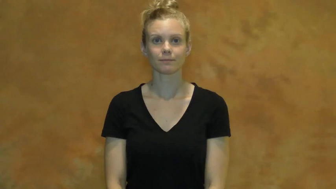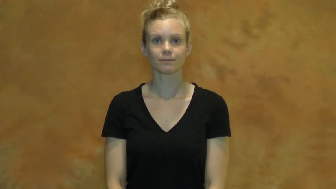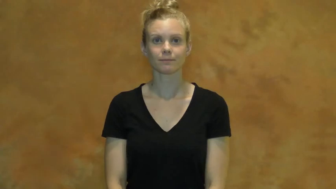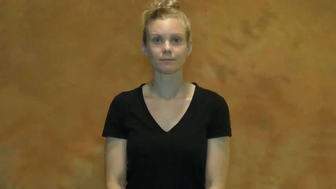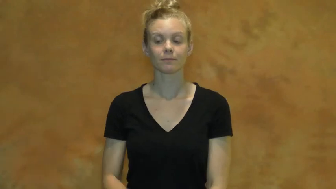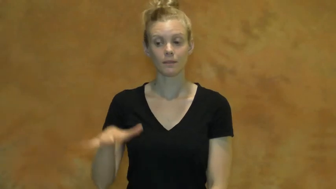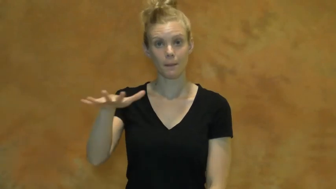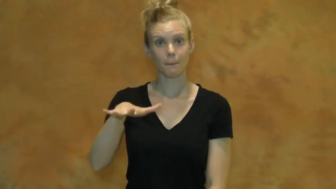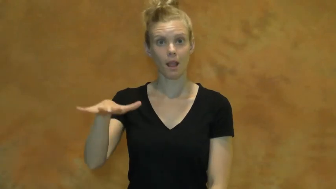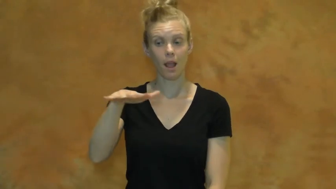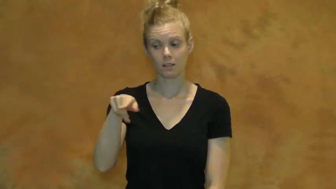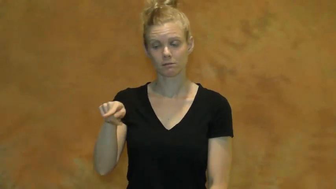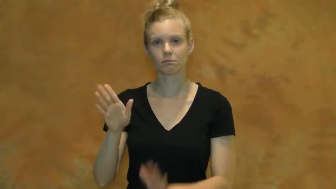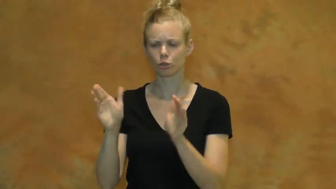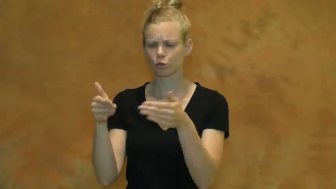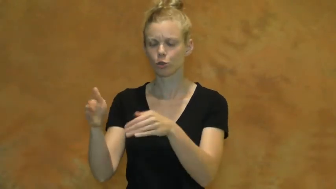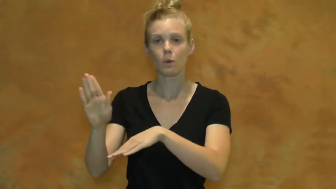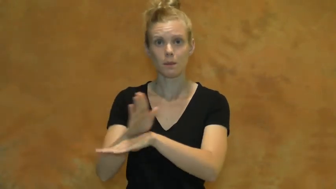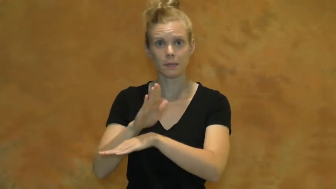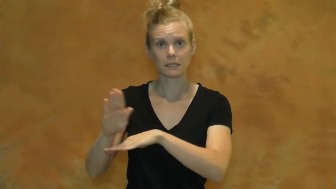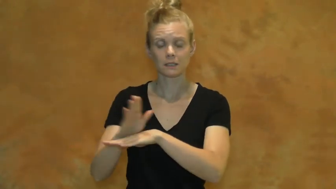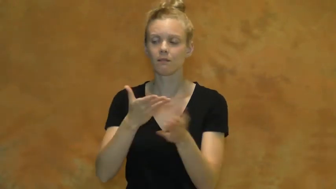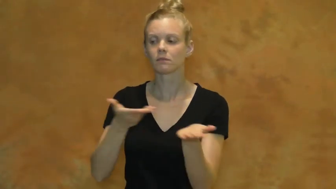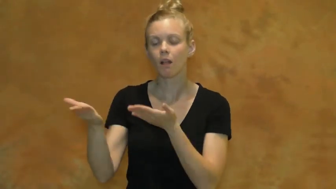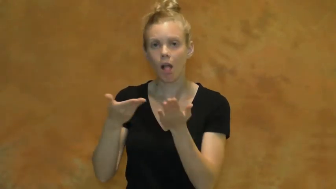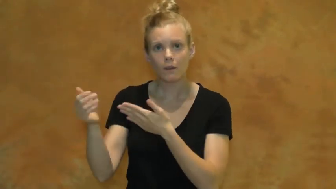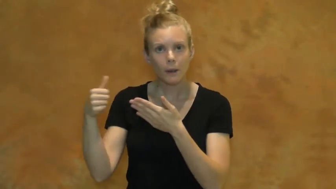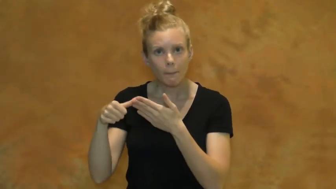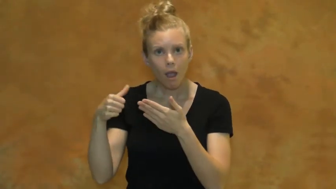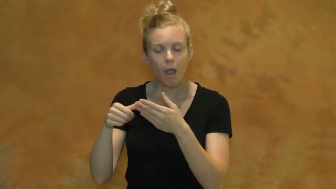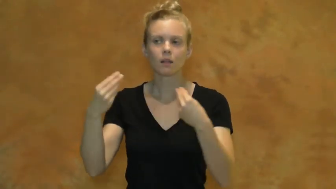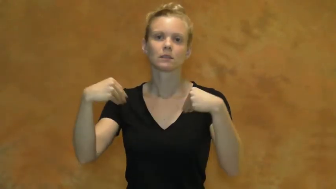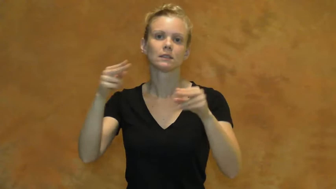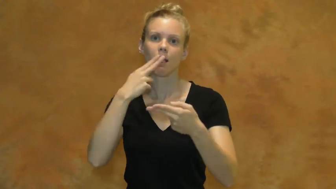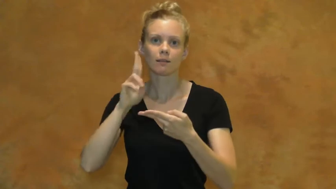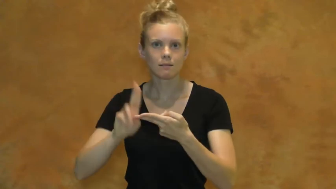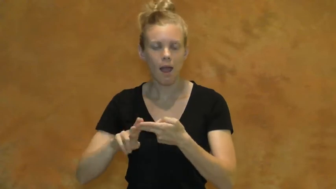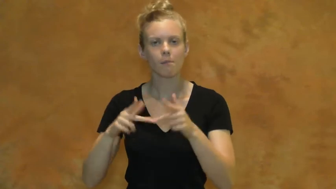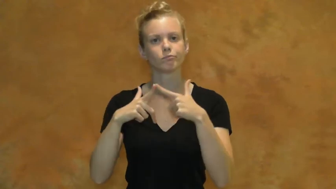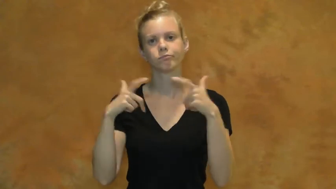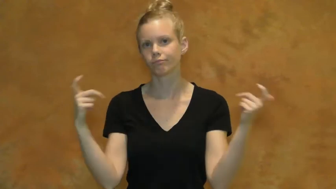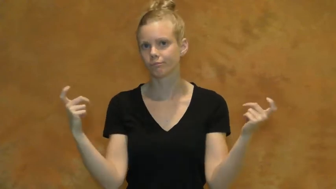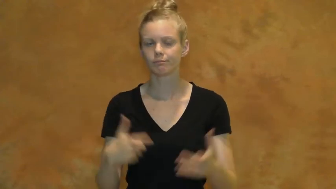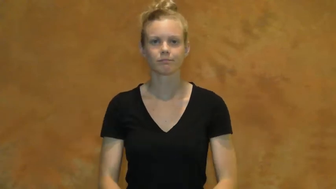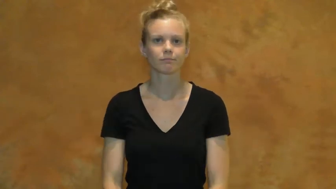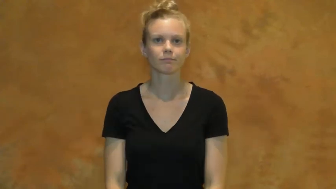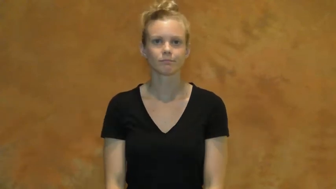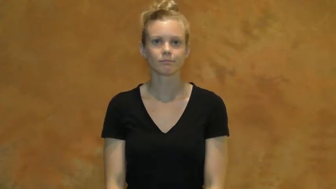post office